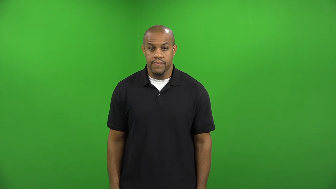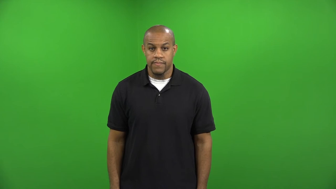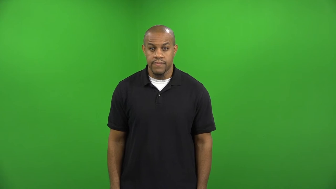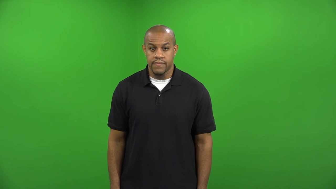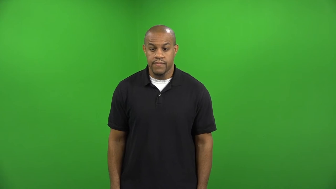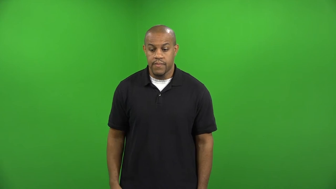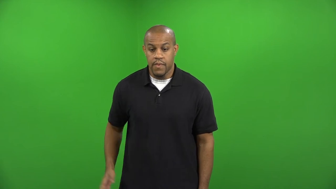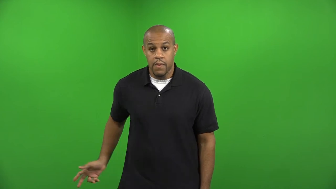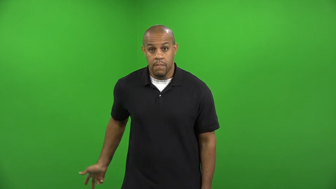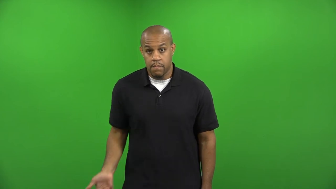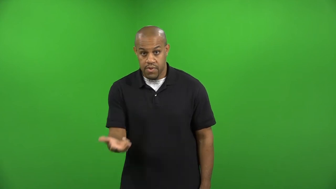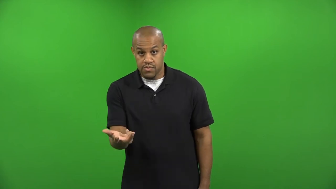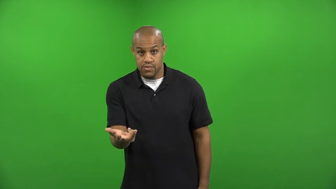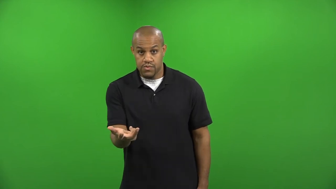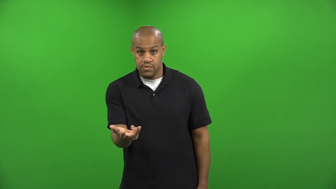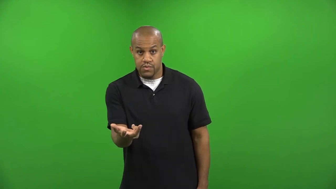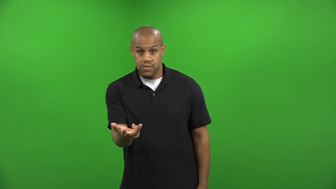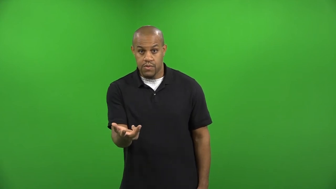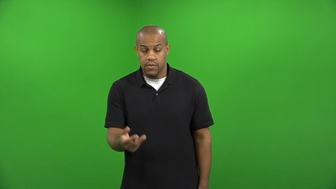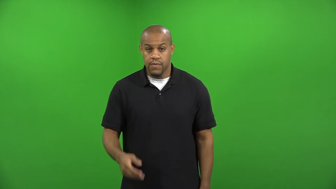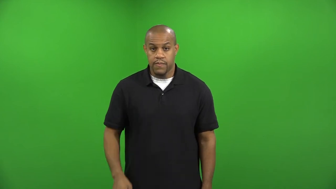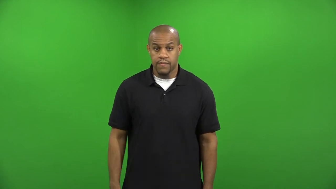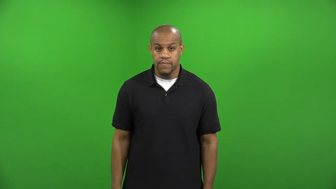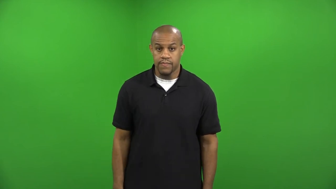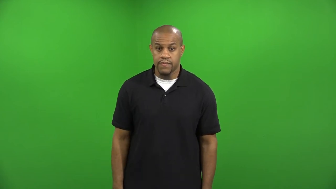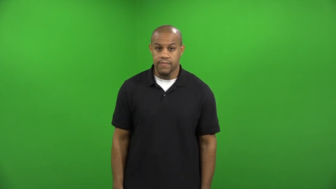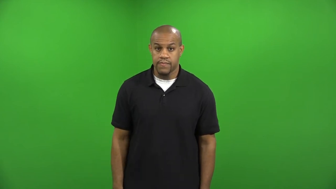Pitch